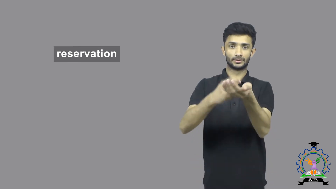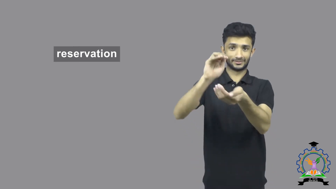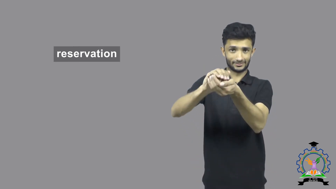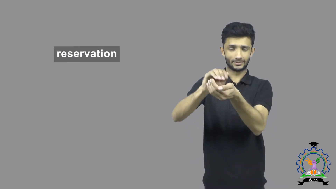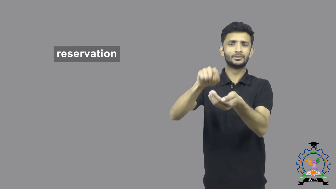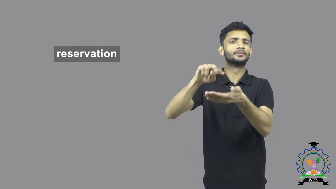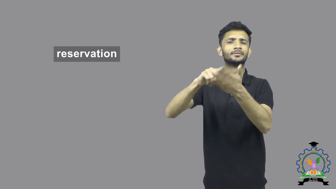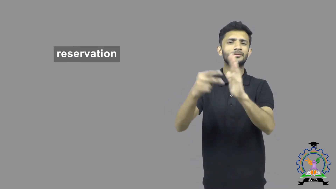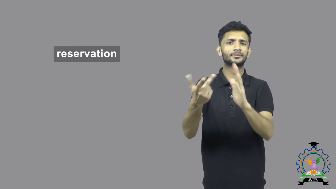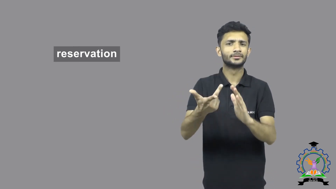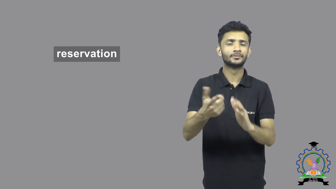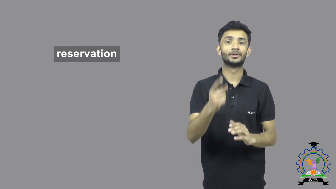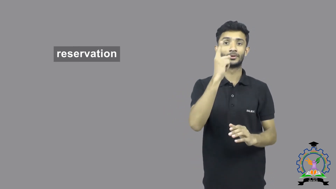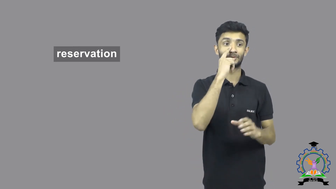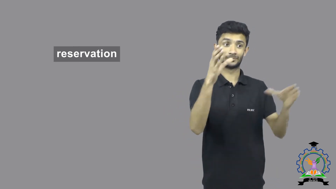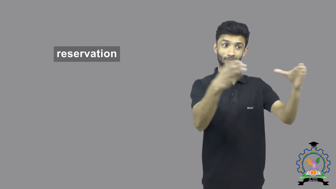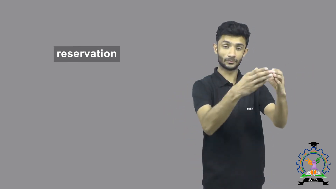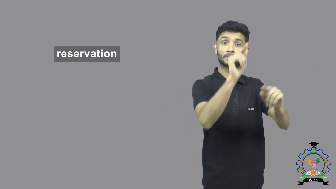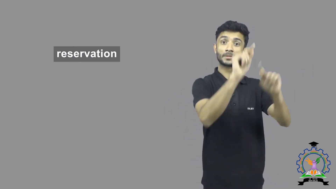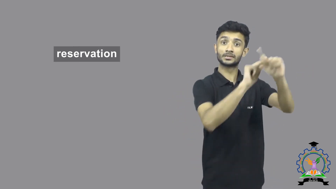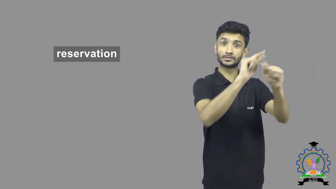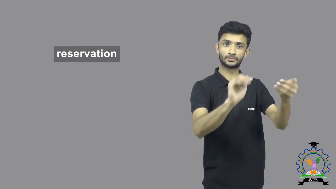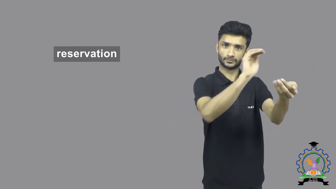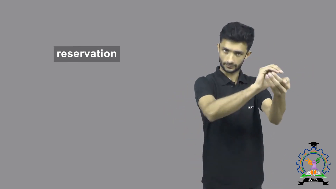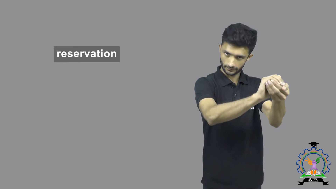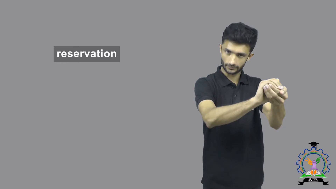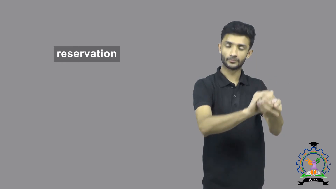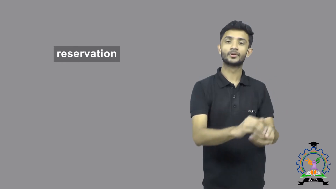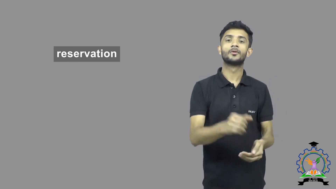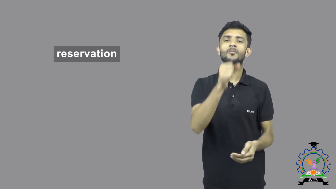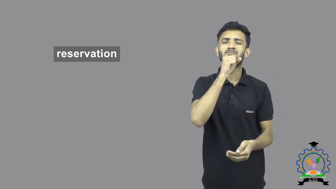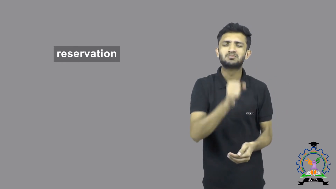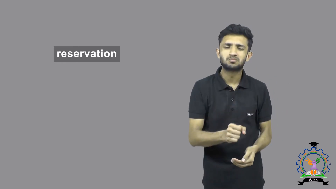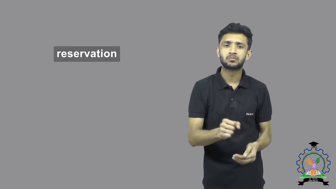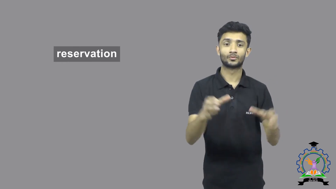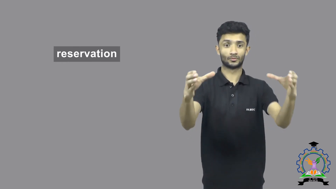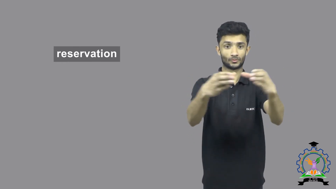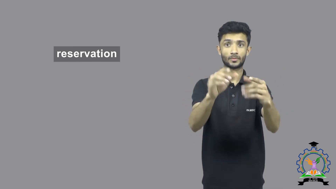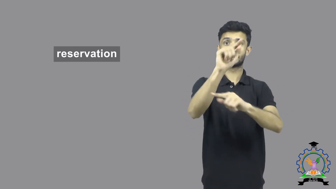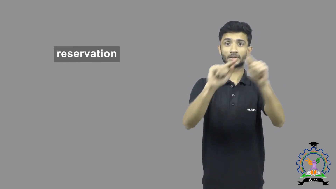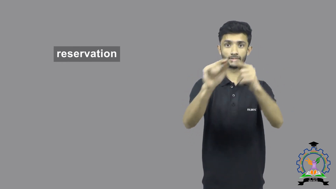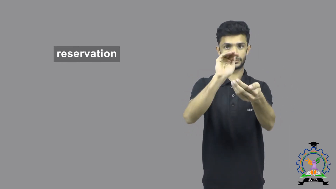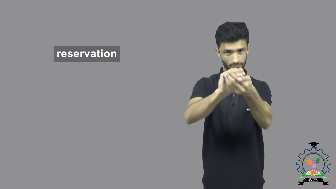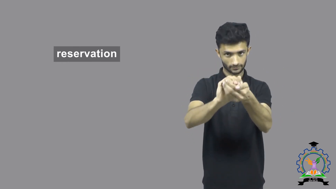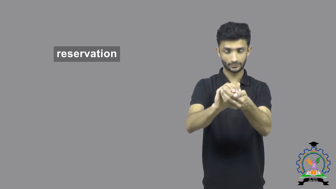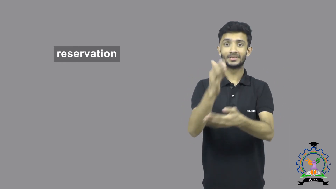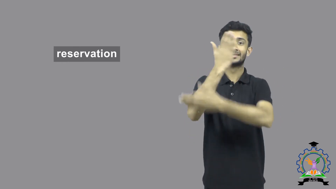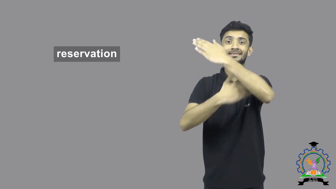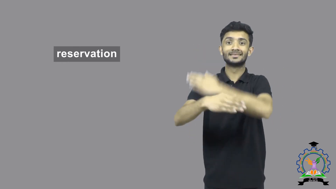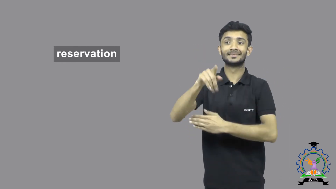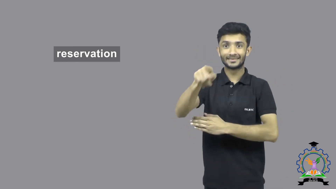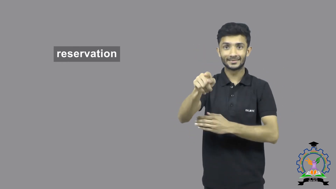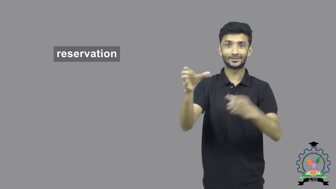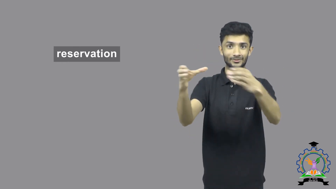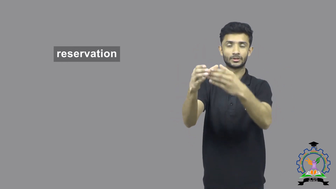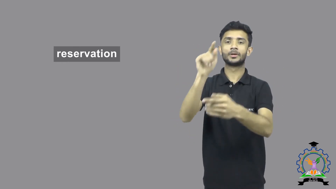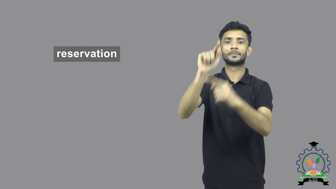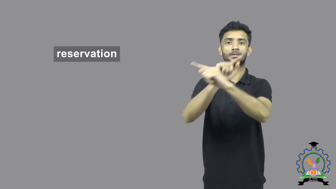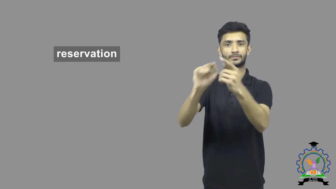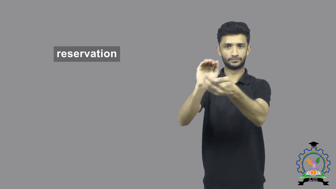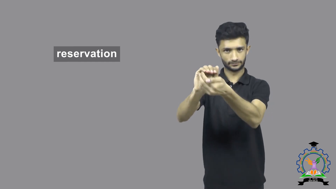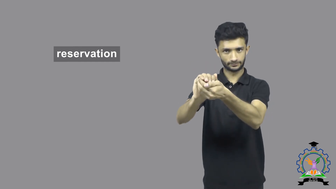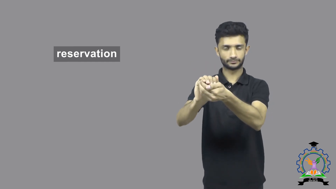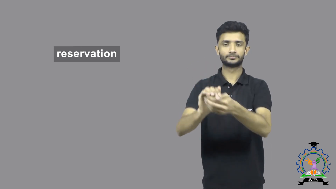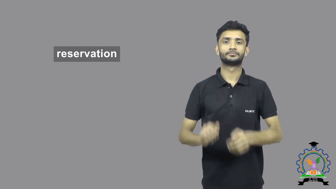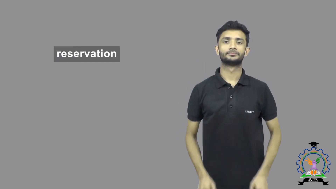reservation (meaning)